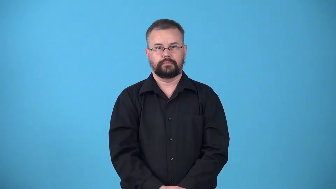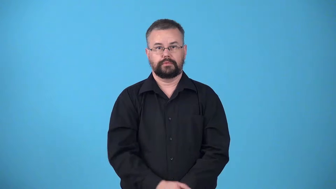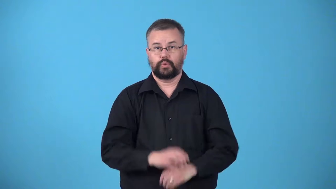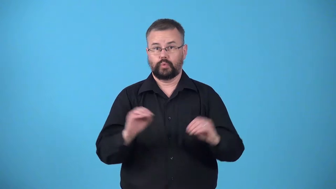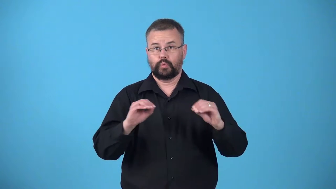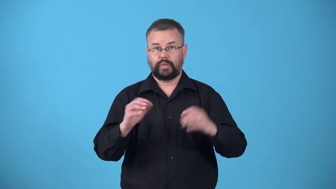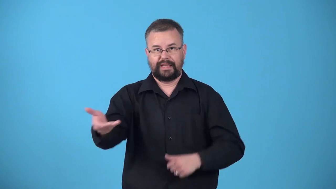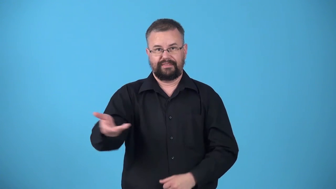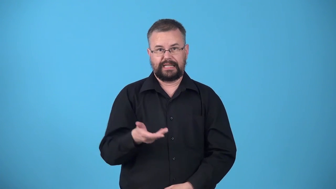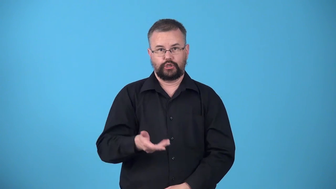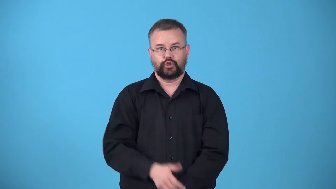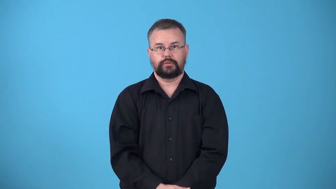uninvited